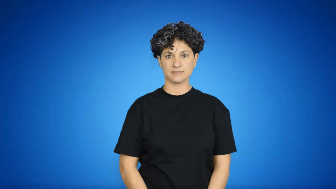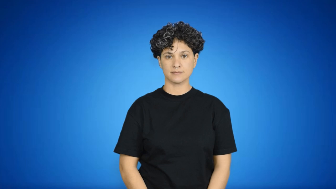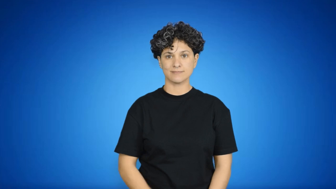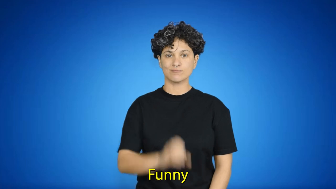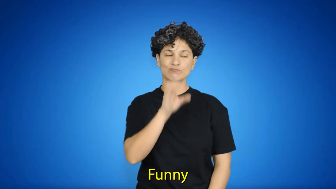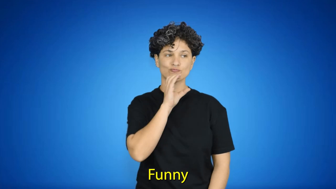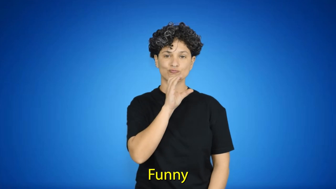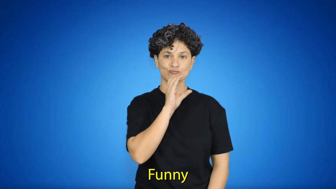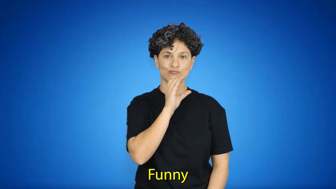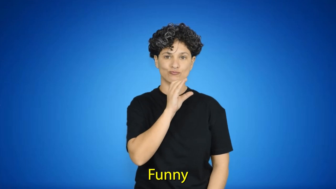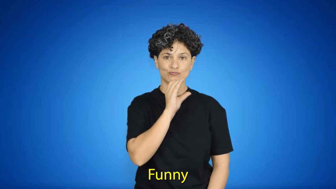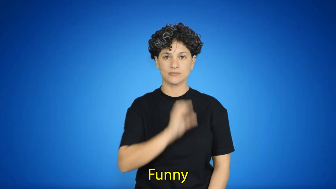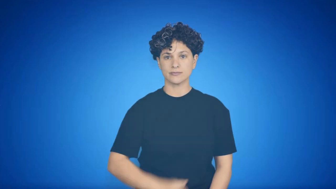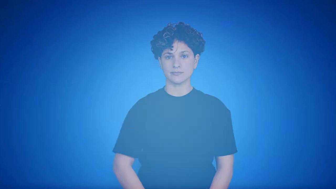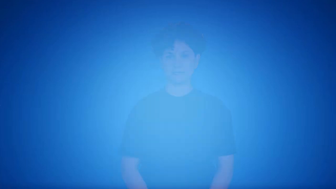Funny